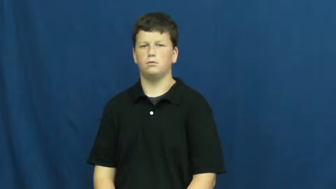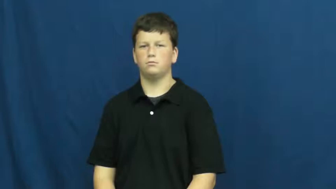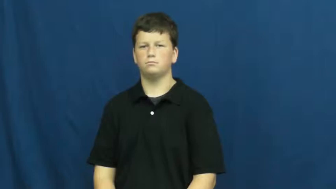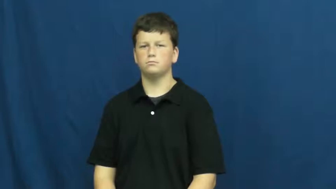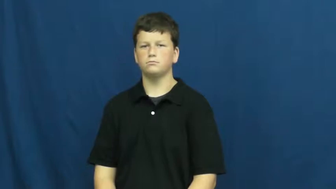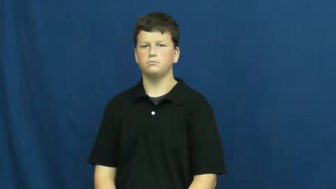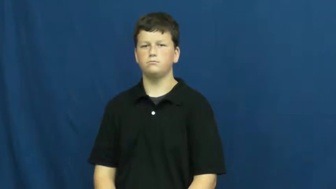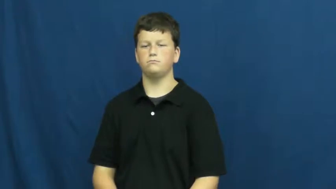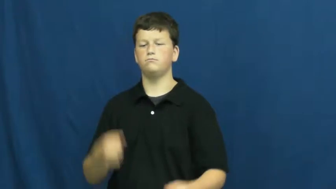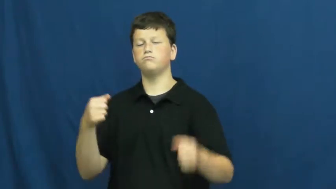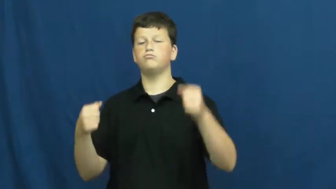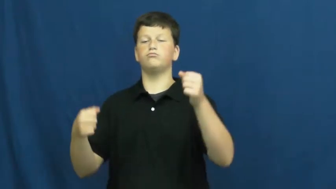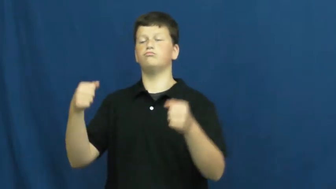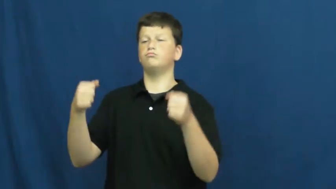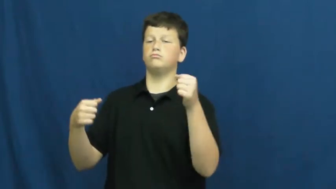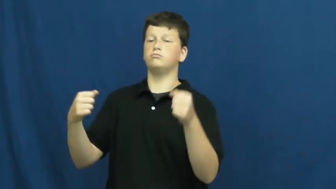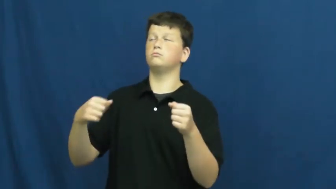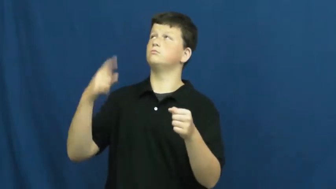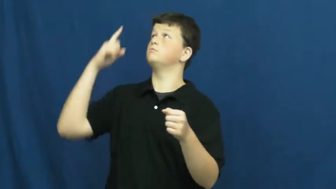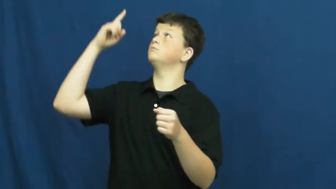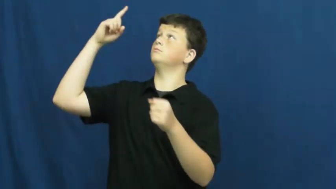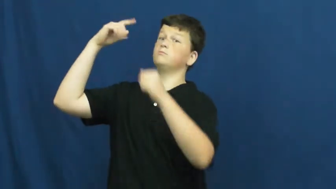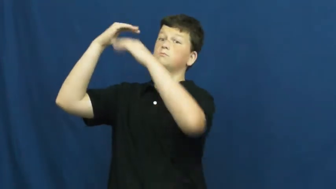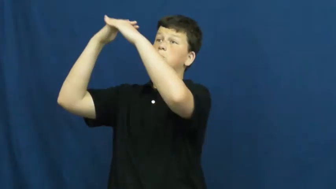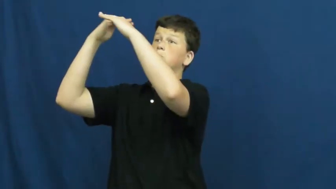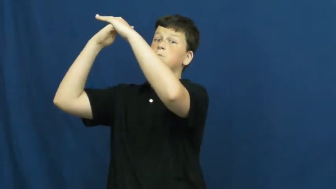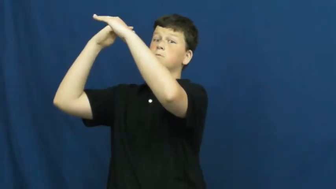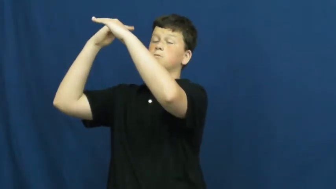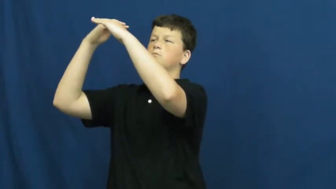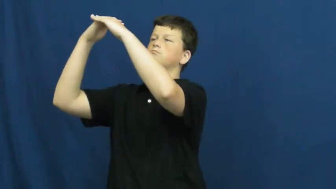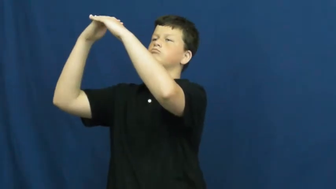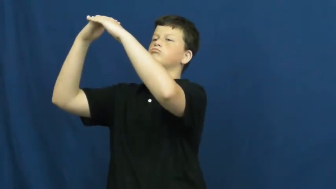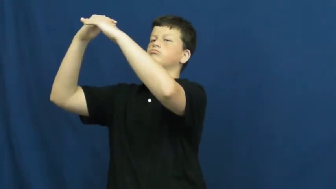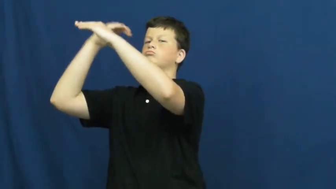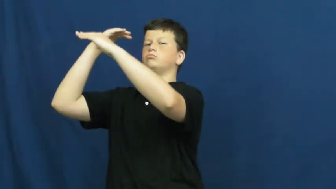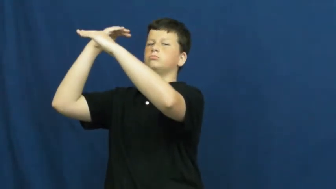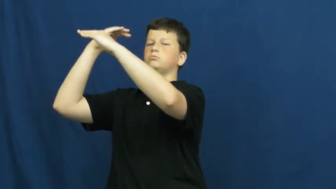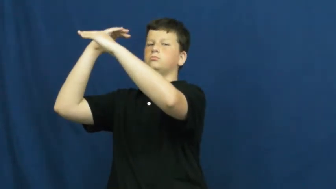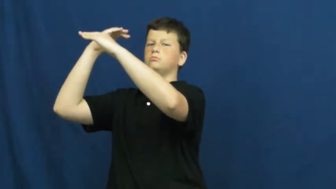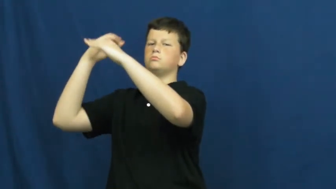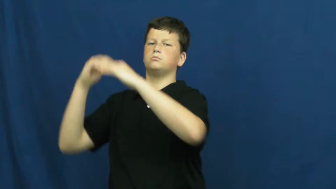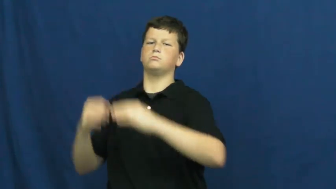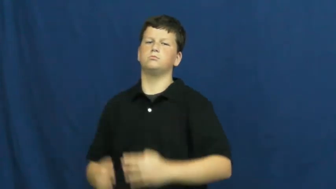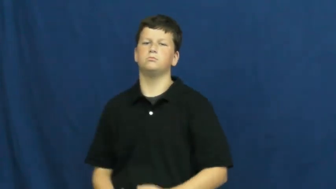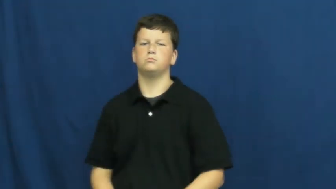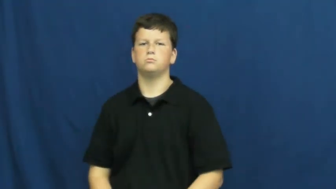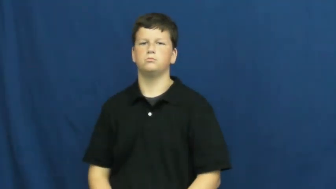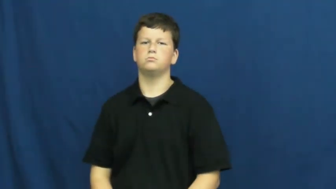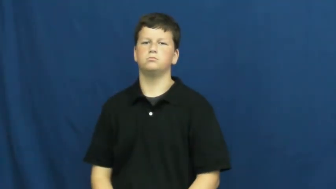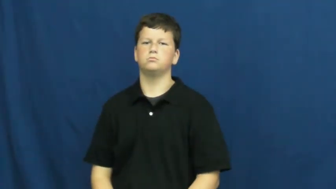sunroof